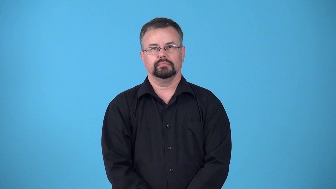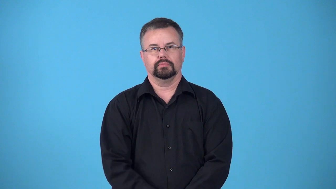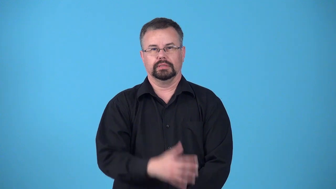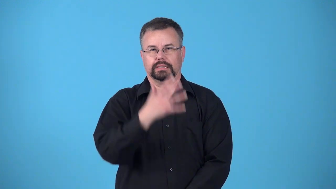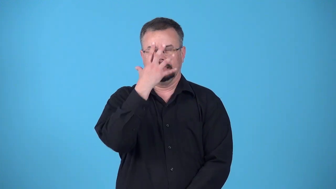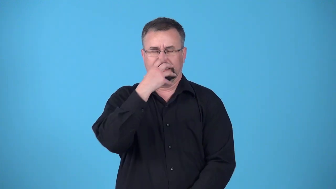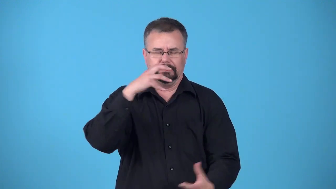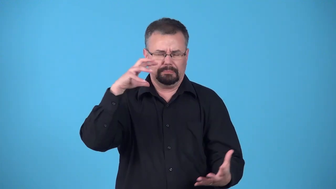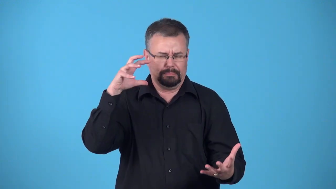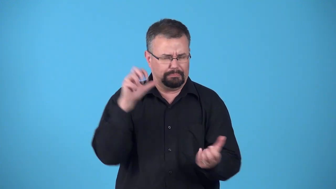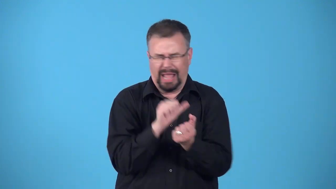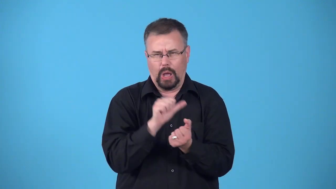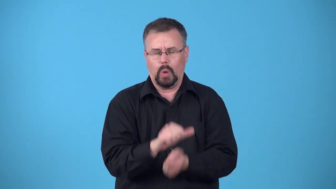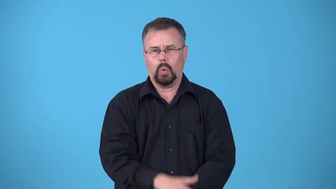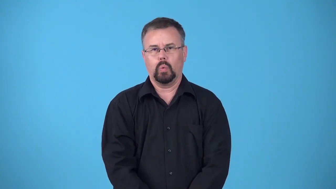sleep like a baby, sleep like a log